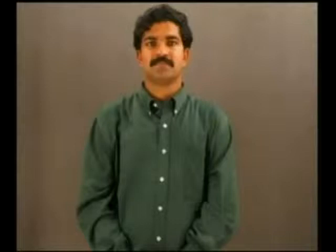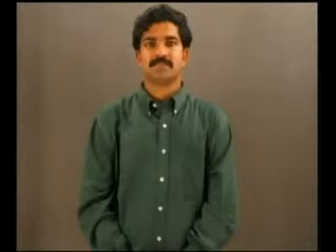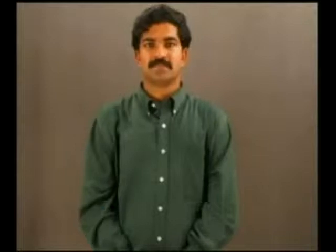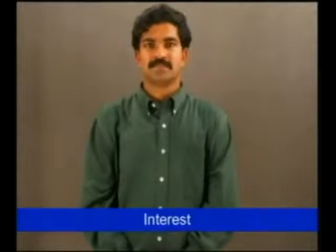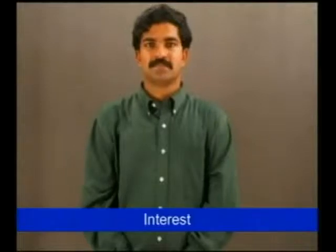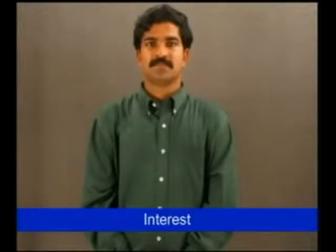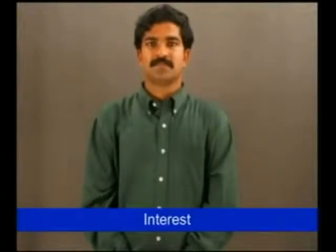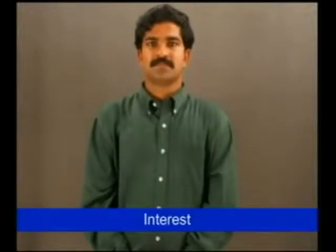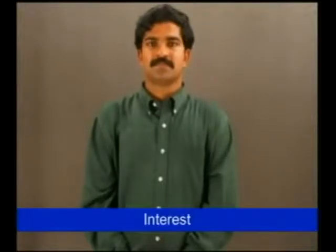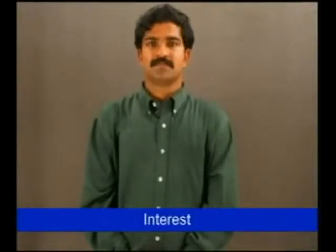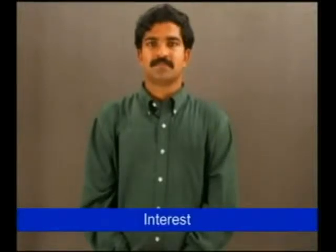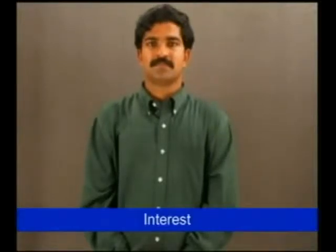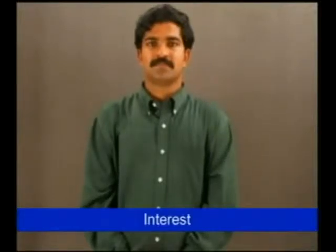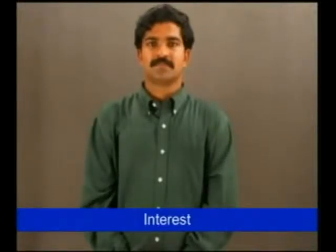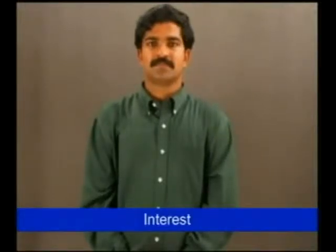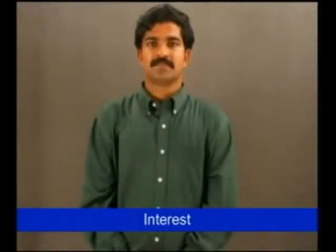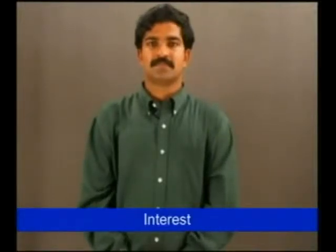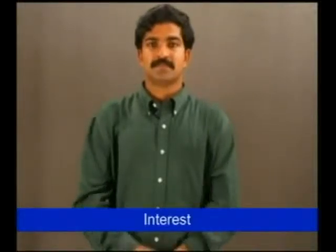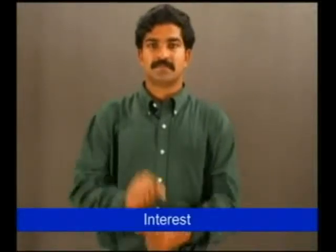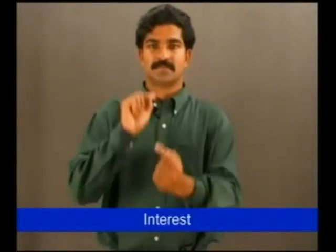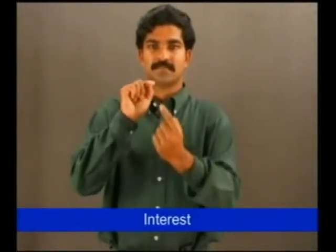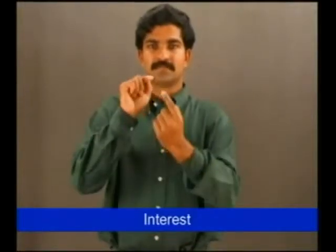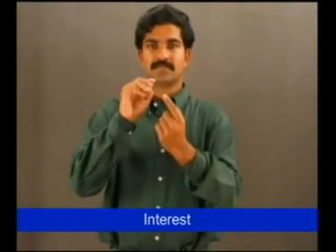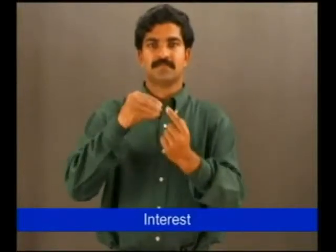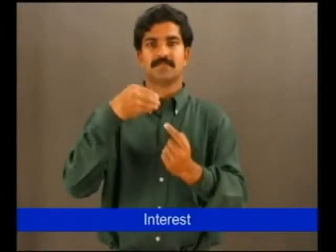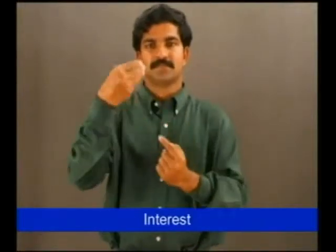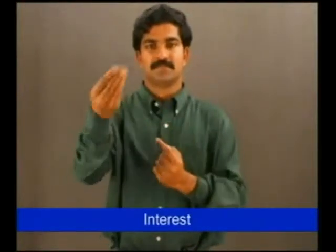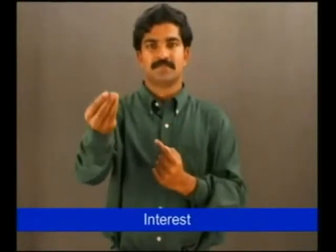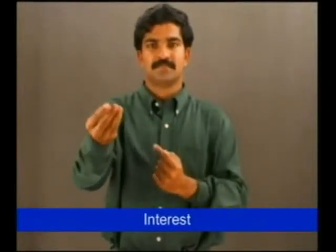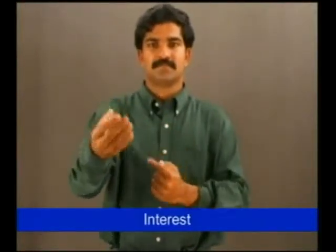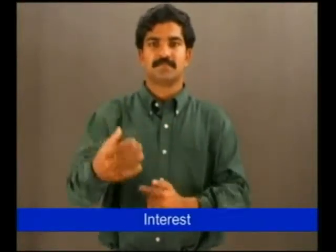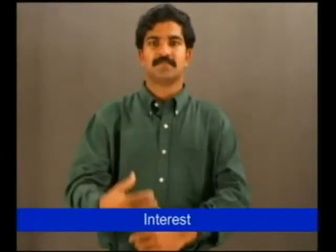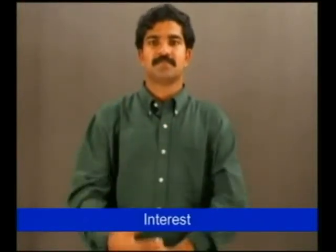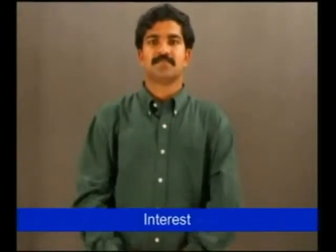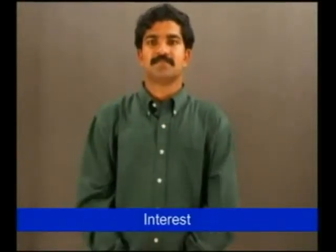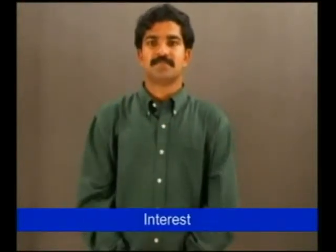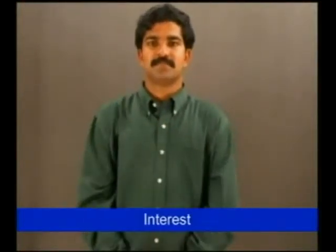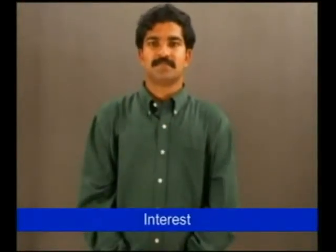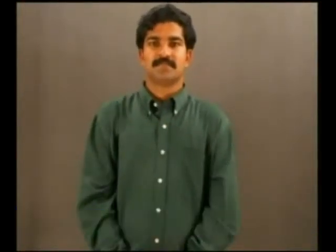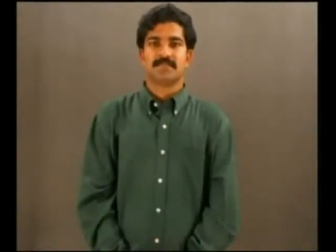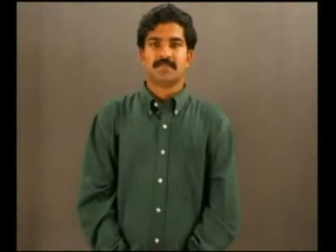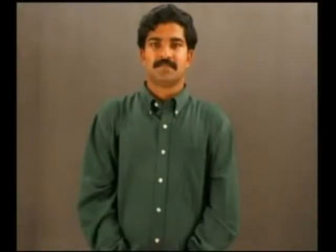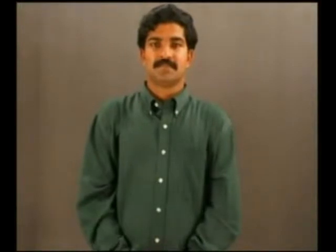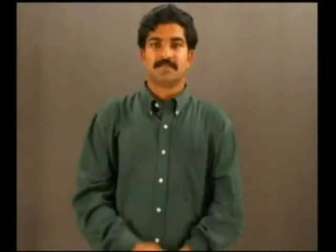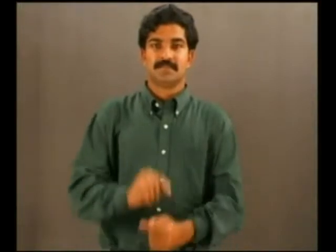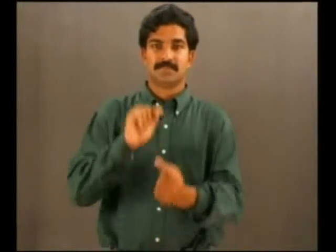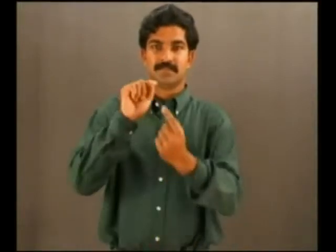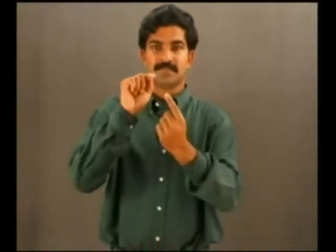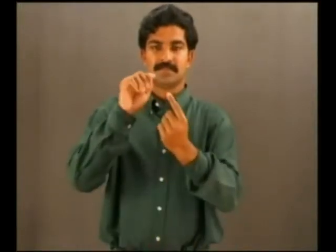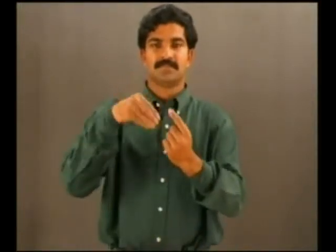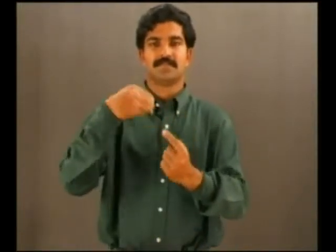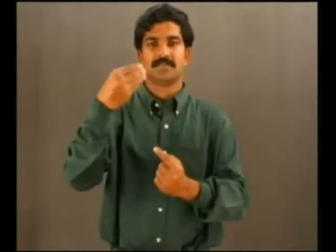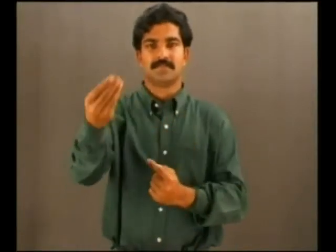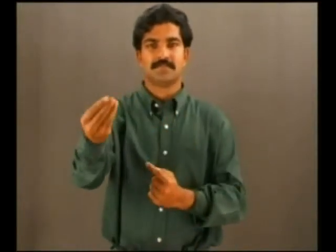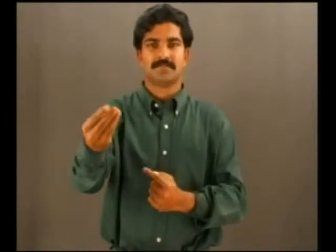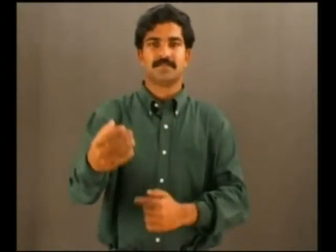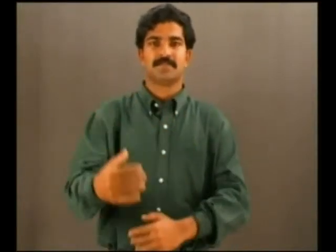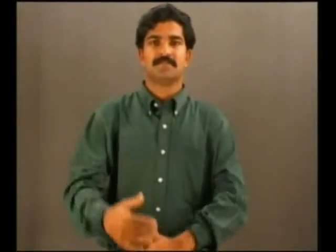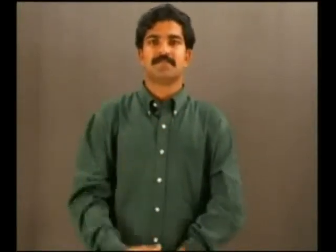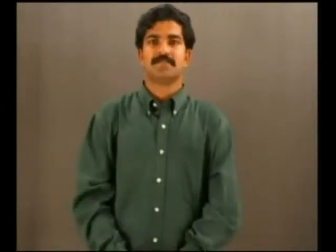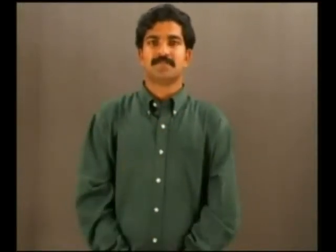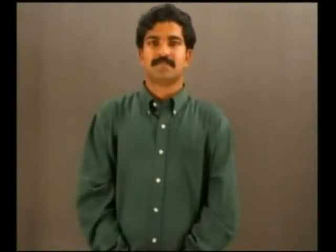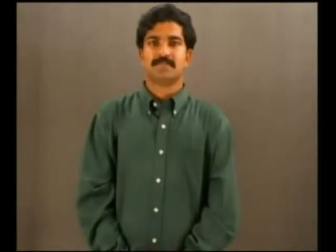Interest